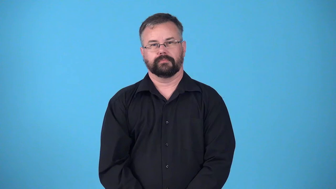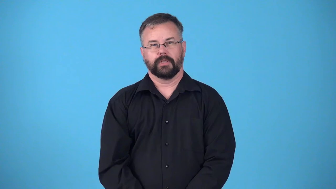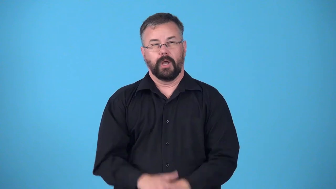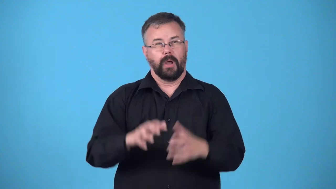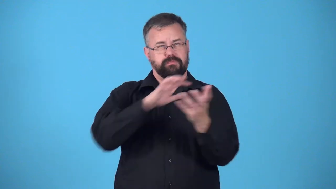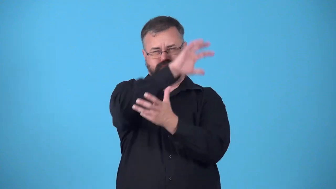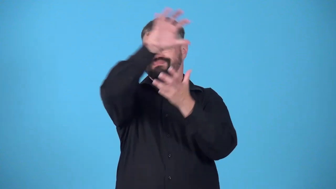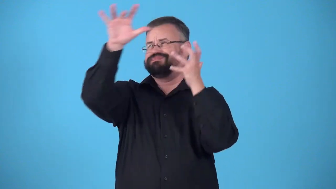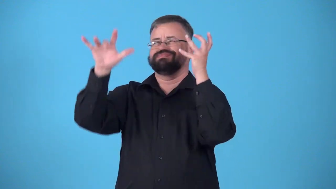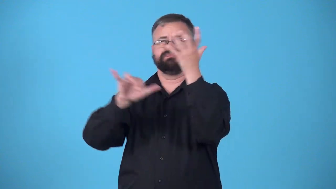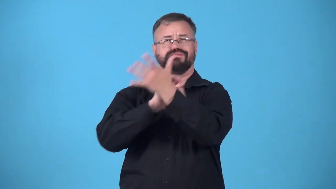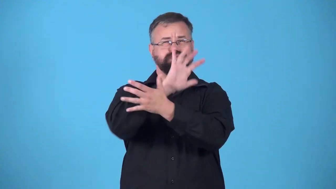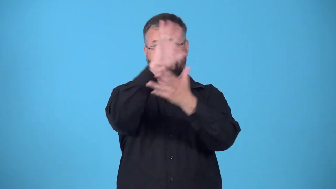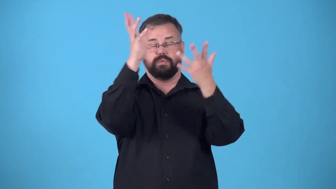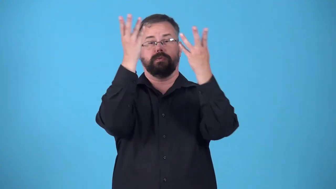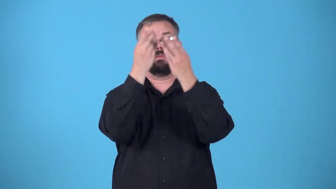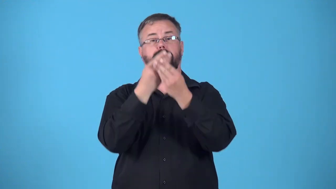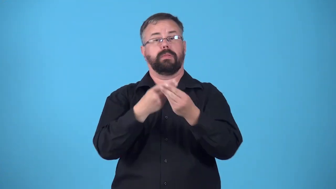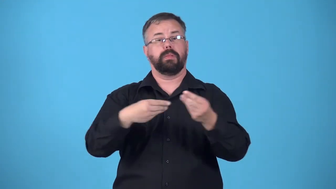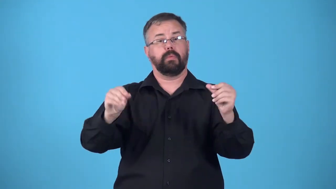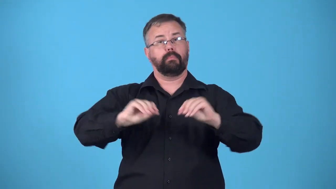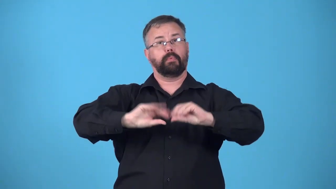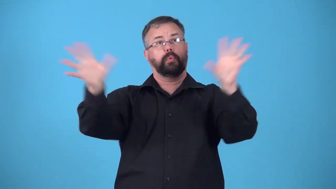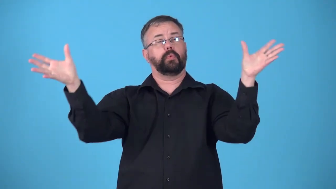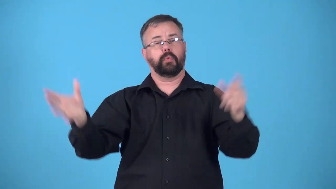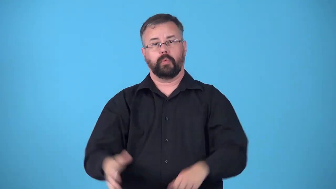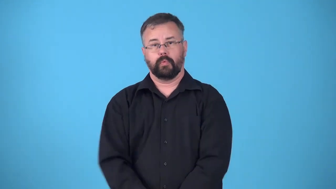clear up